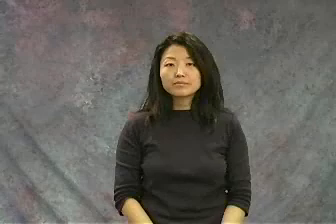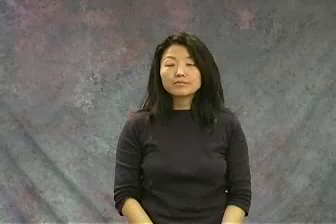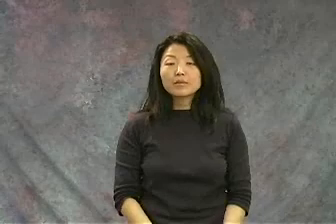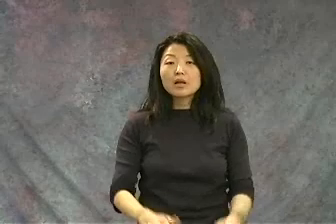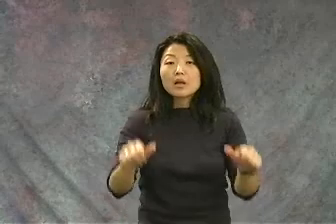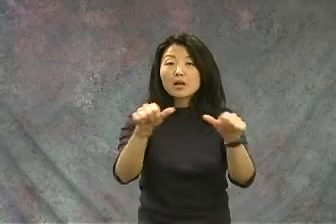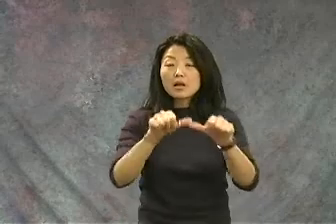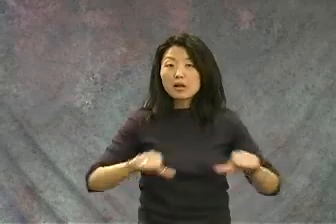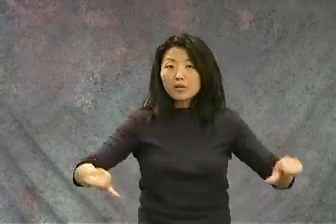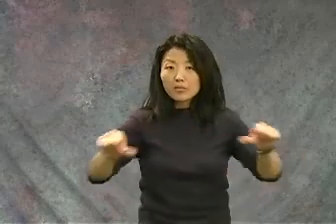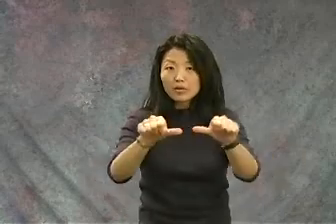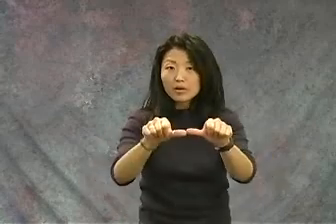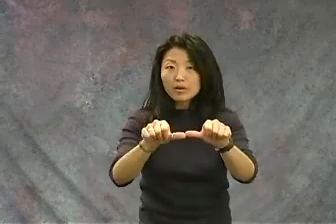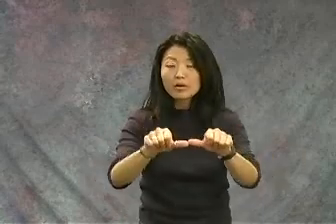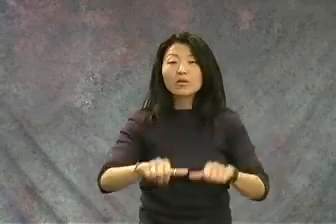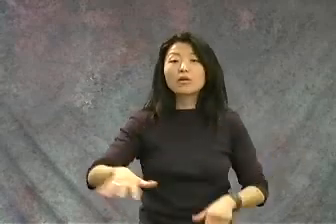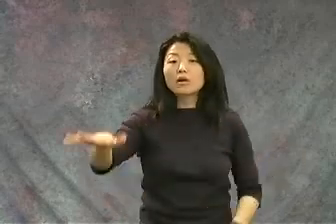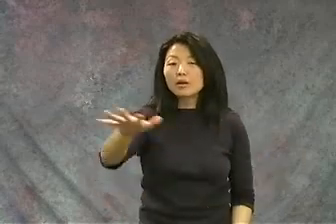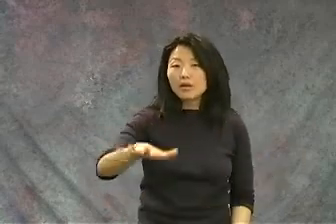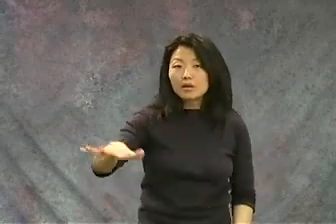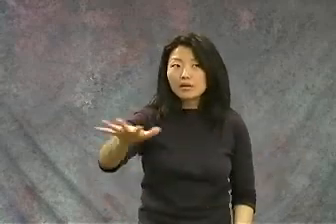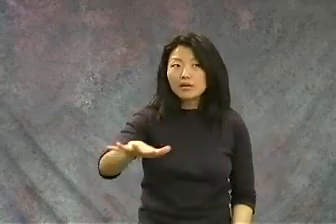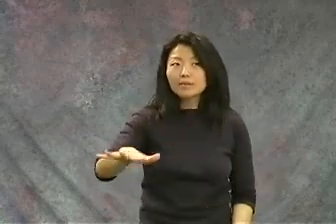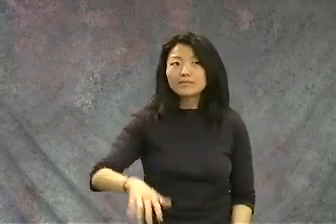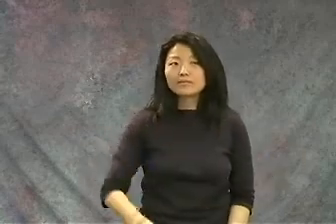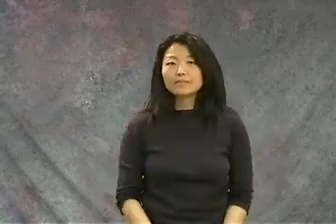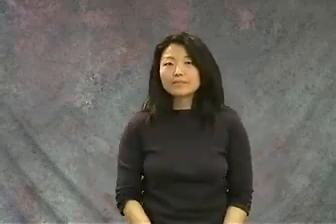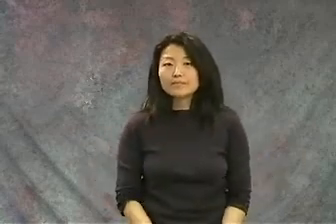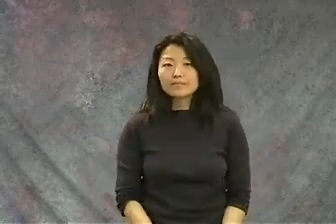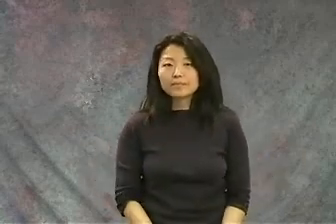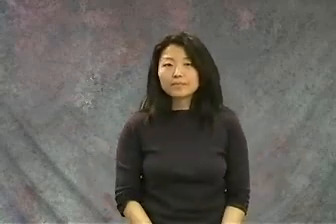area